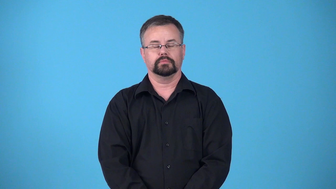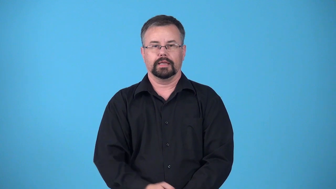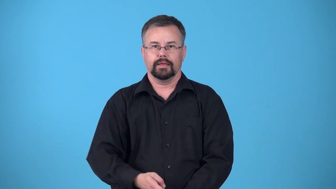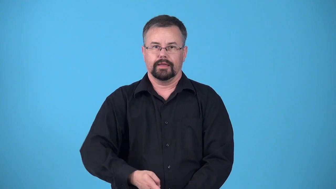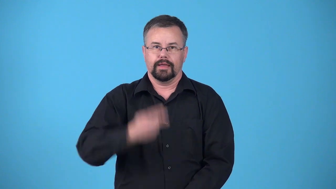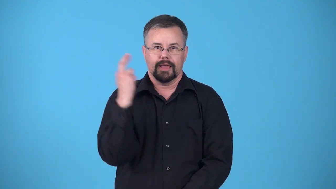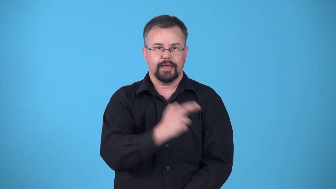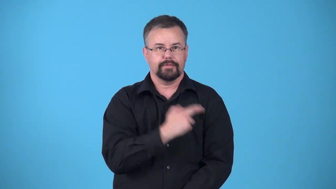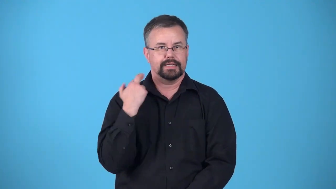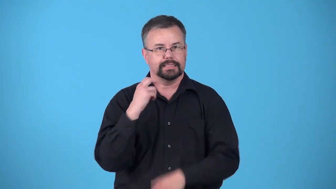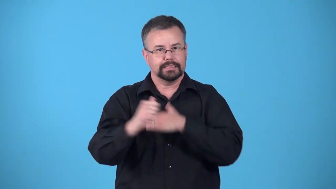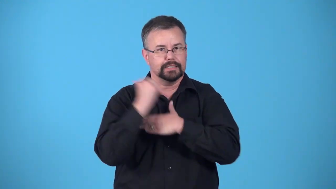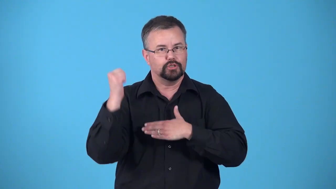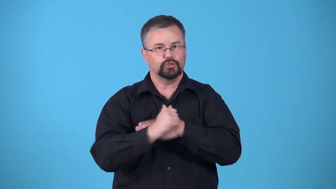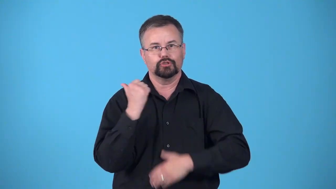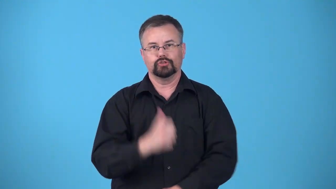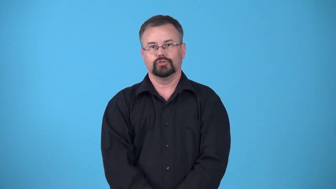stare down the barrel of a gun